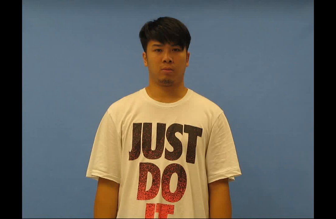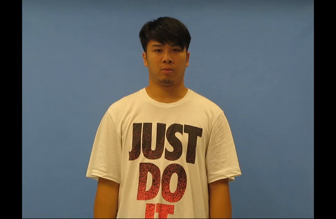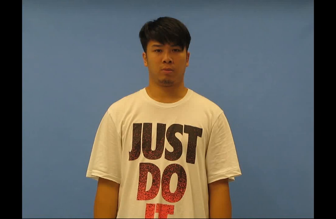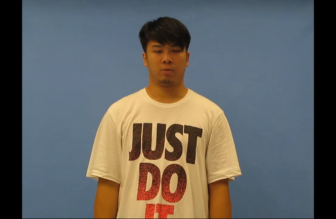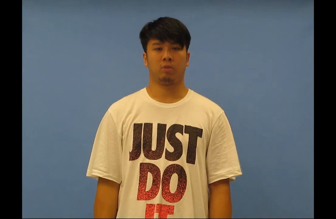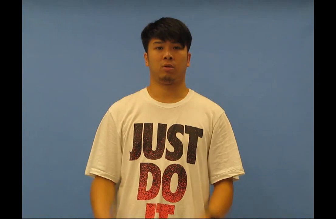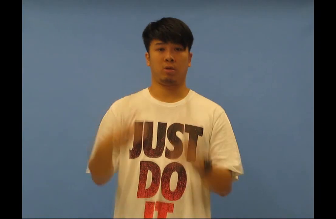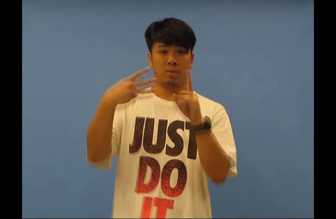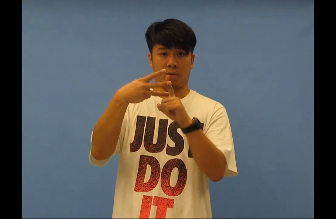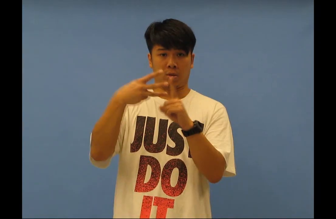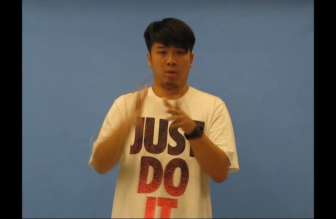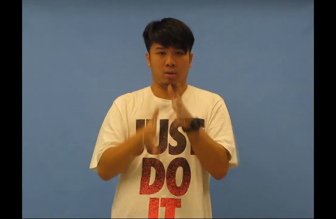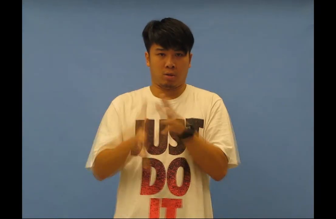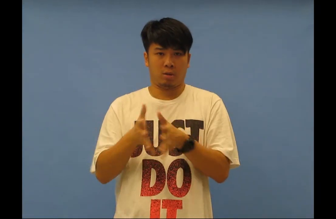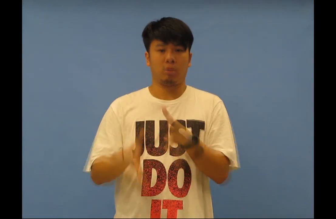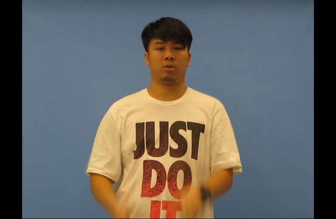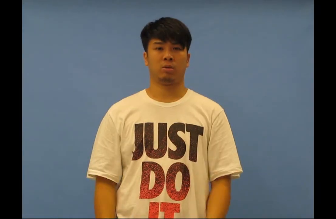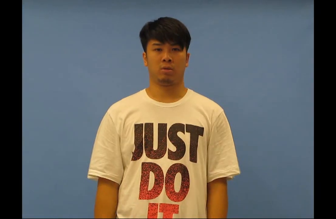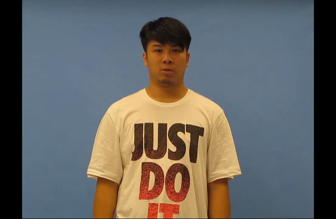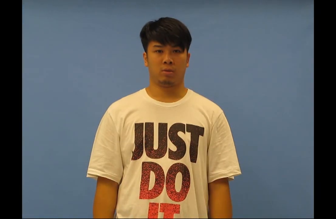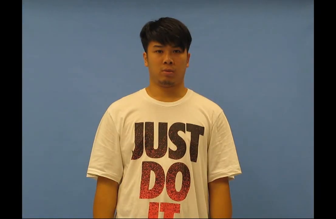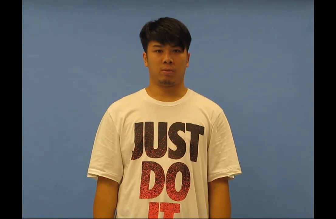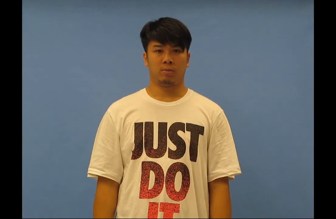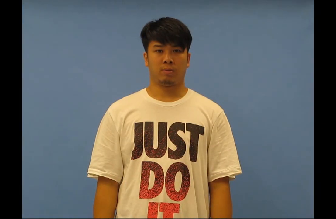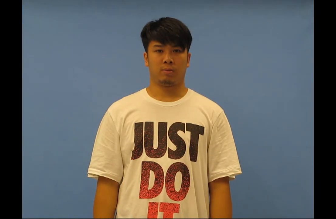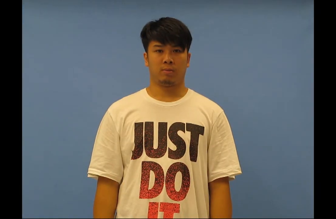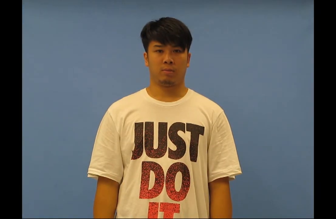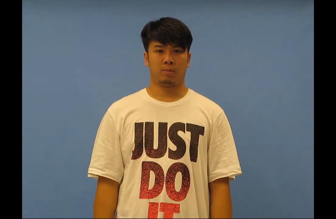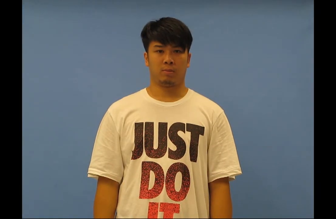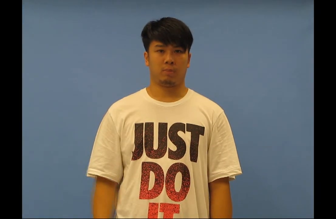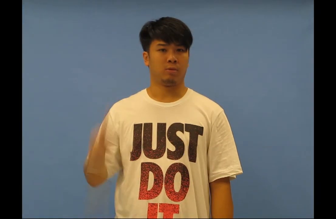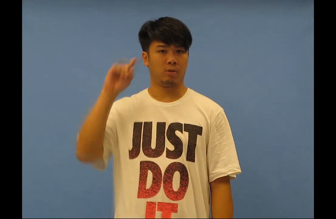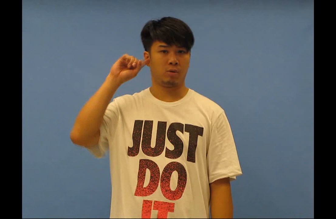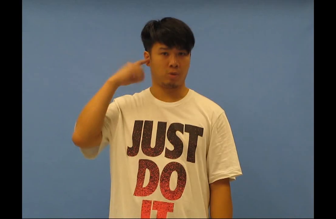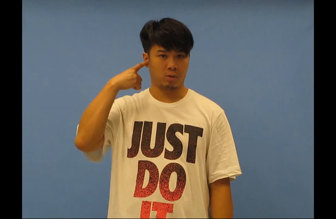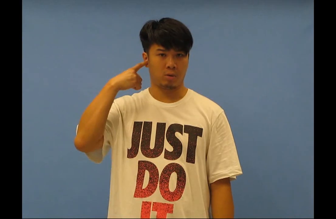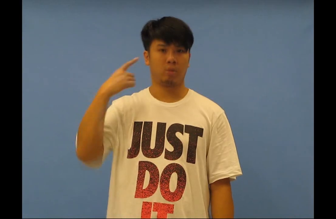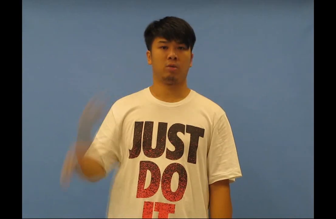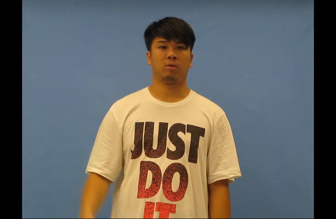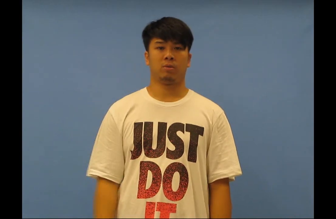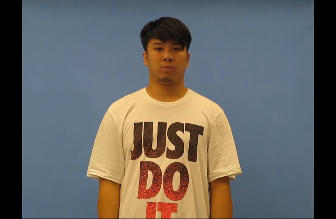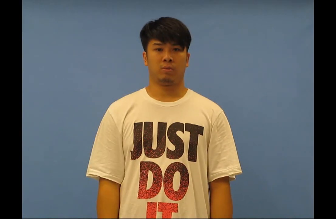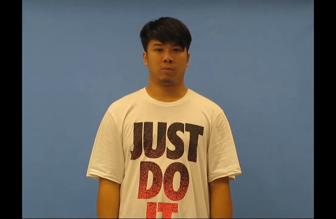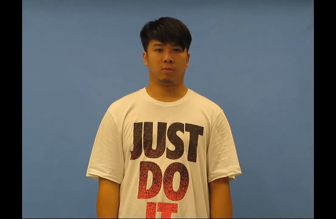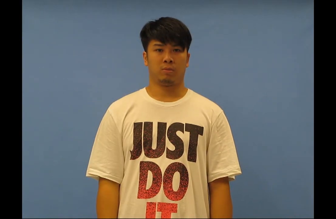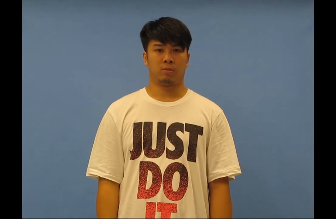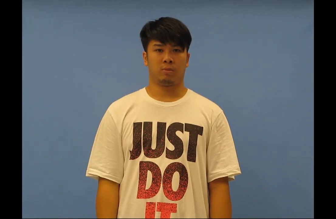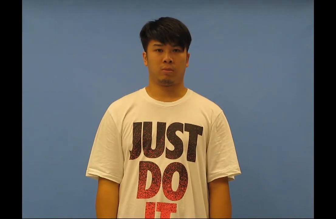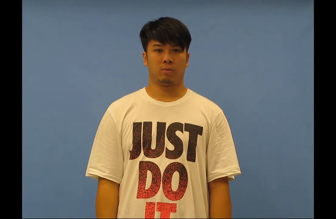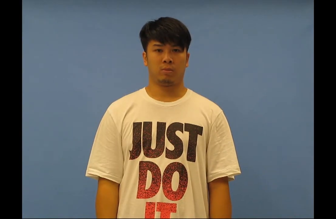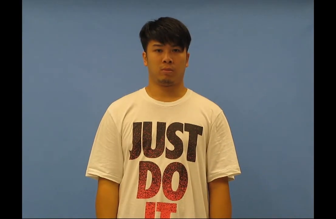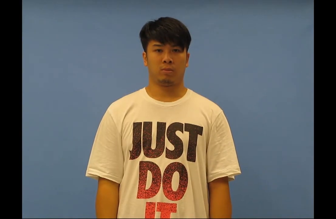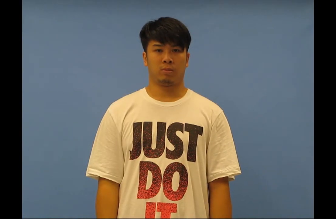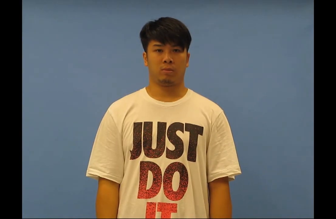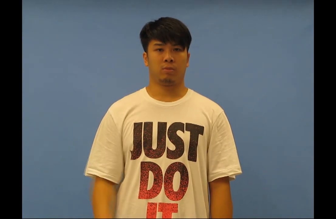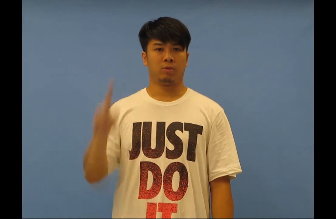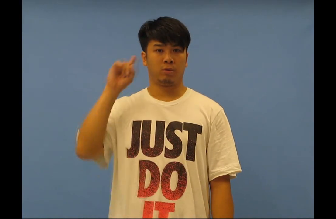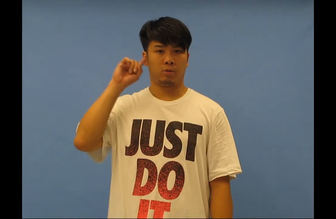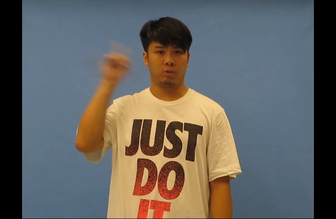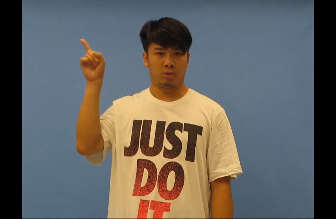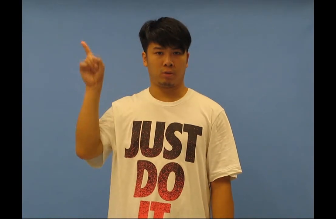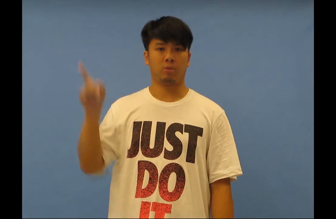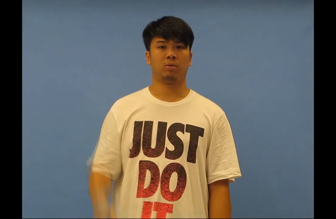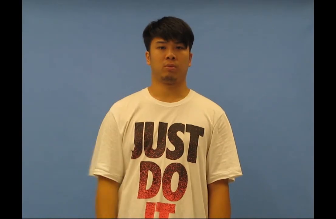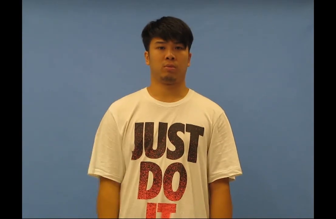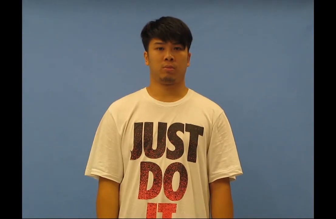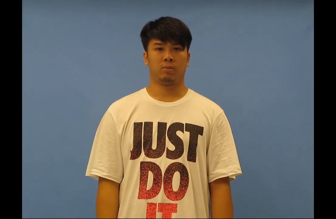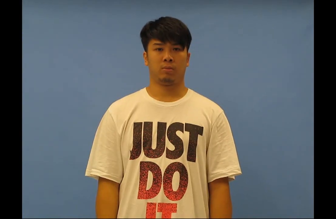Deaf&Hearing